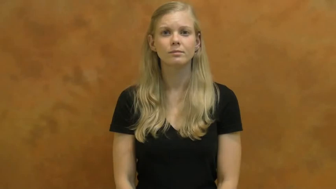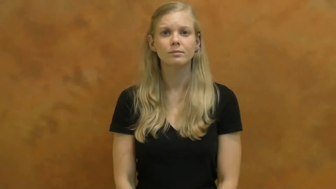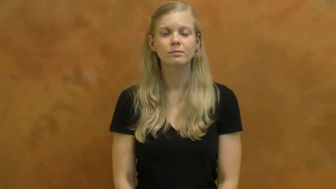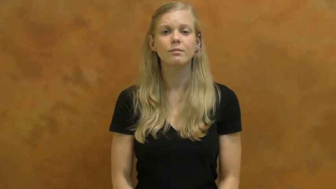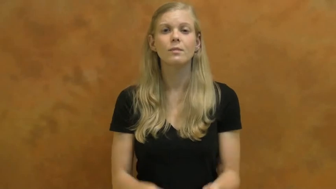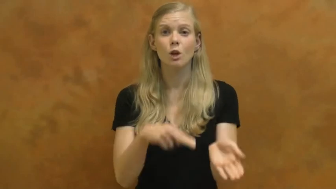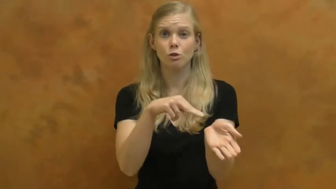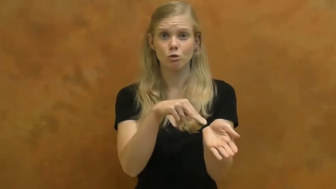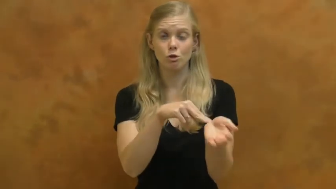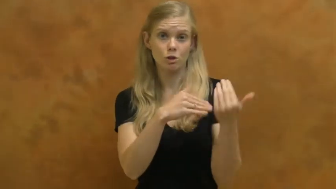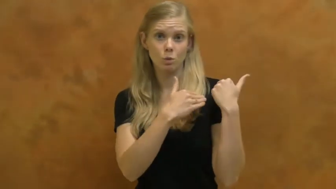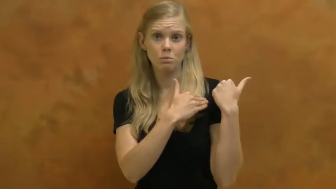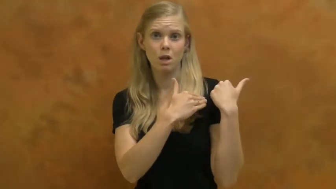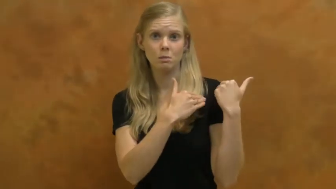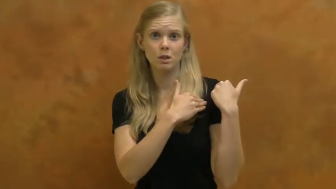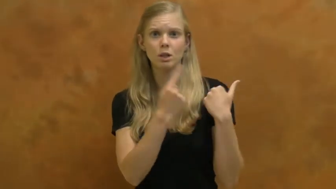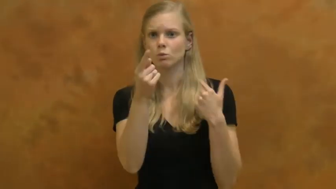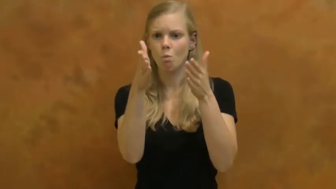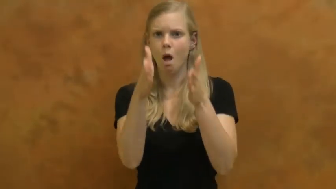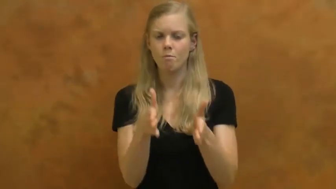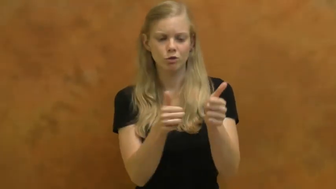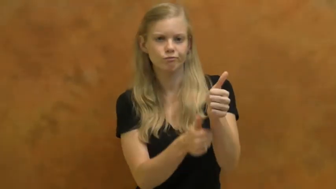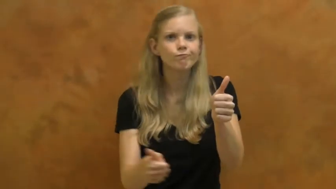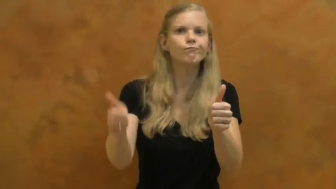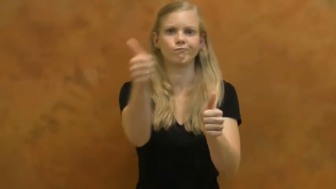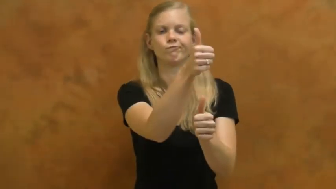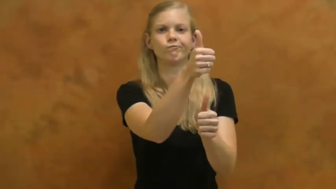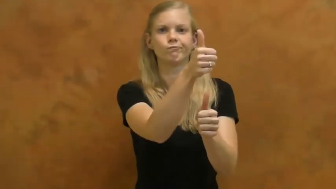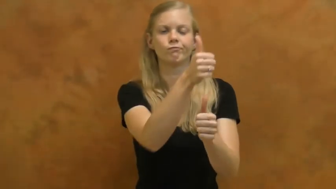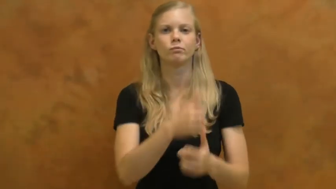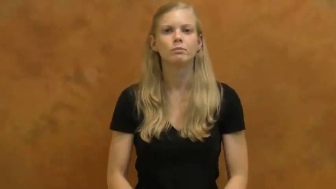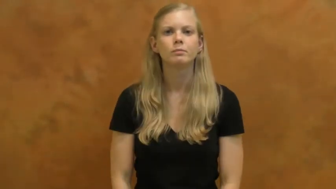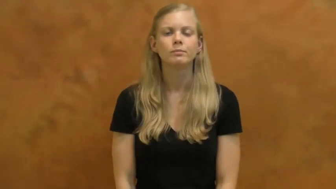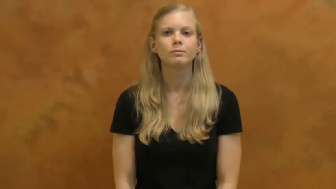head nurse